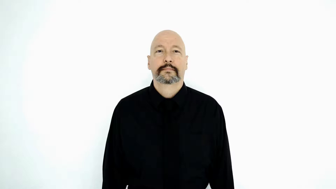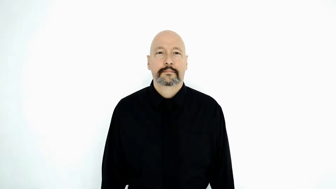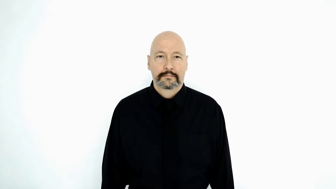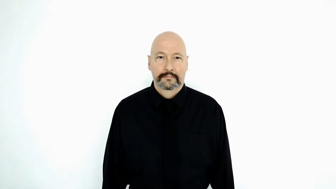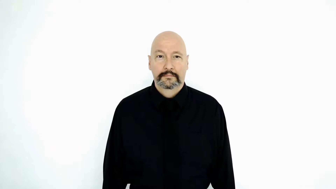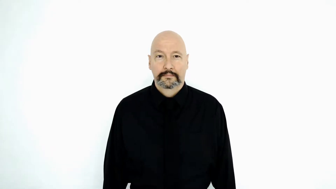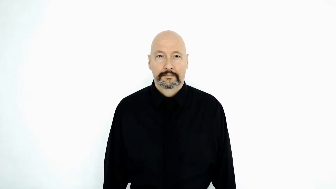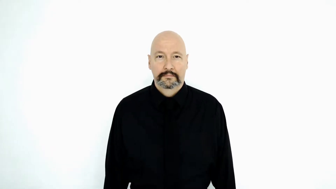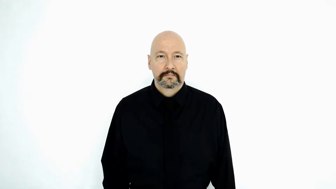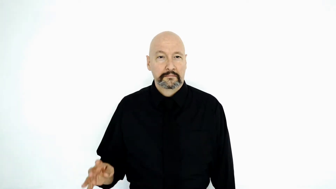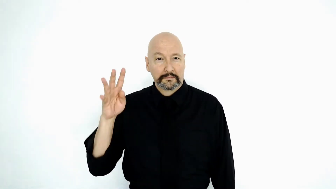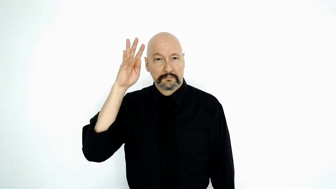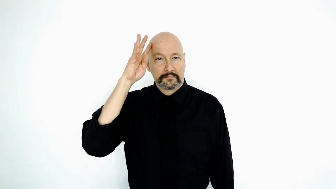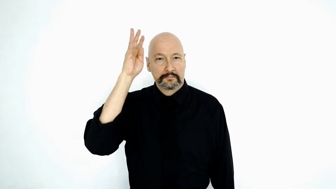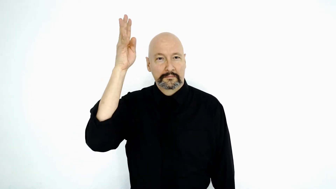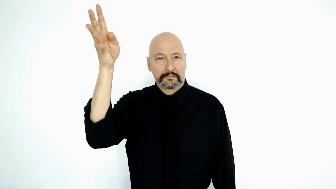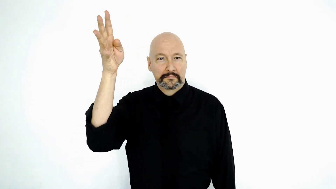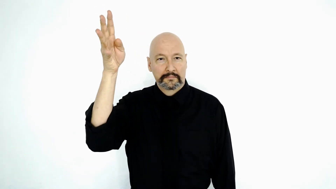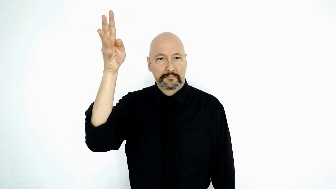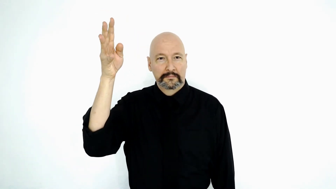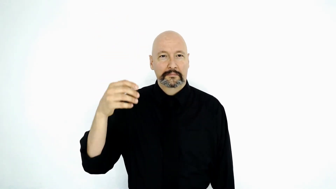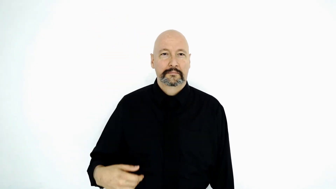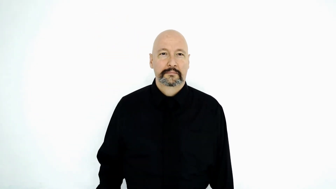creative-[inventive]